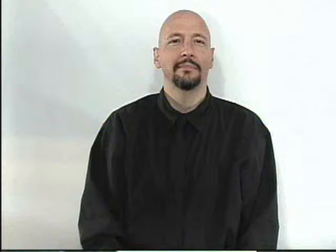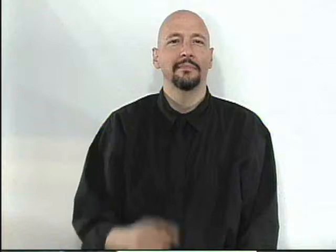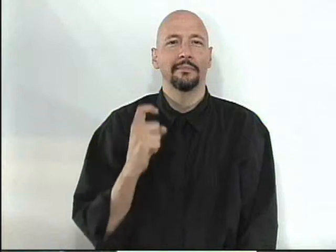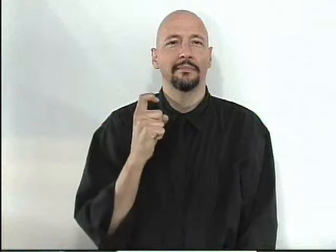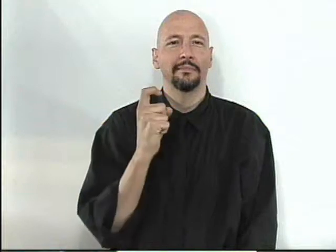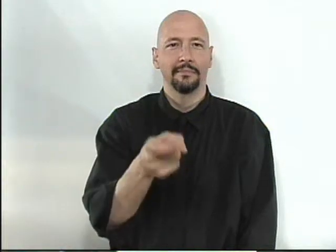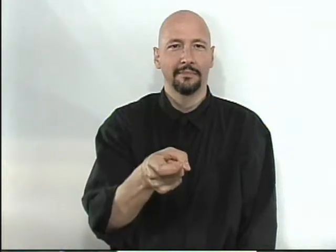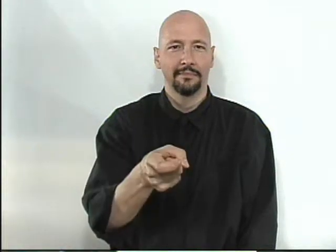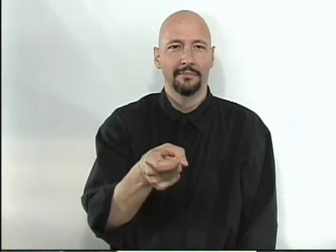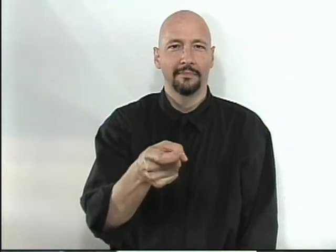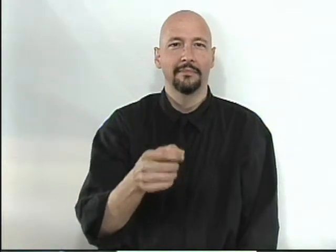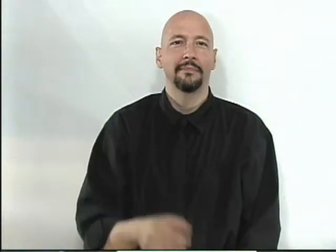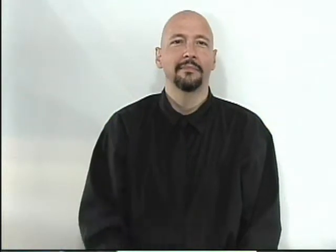GIVE